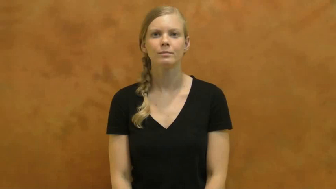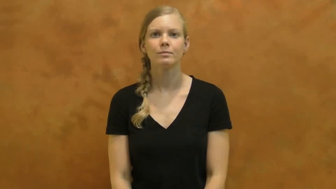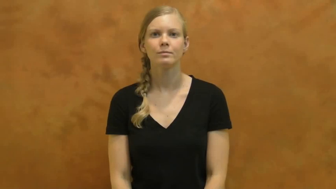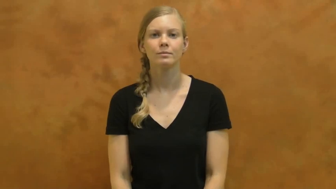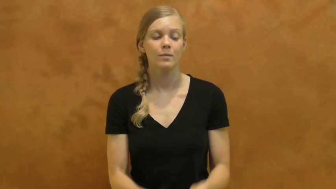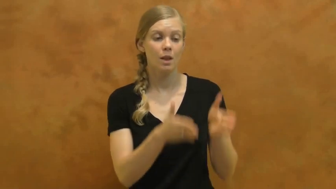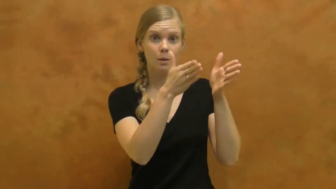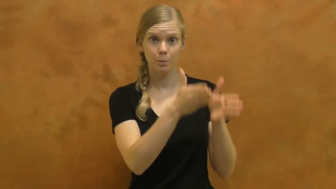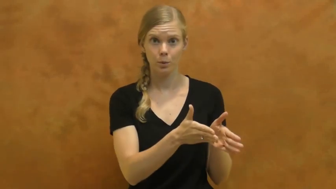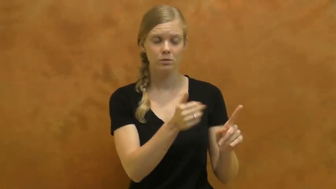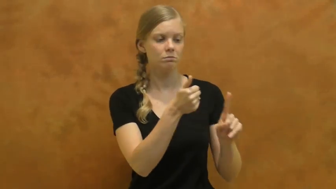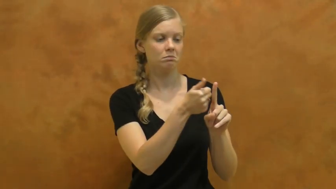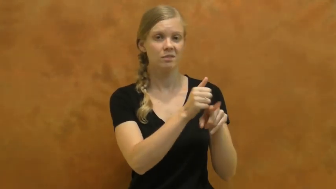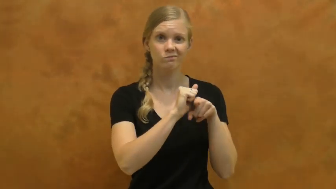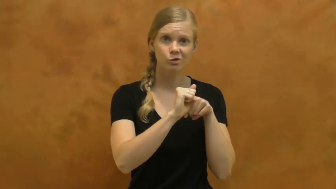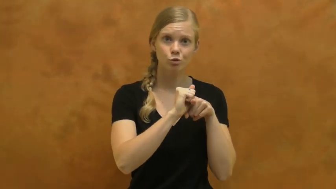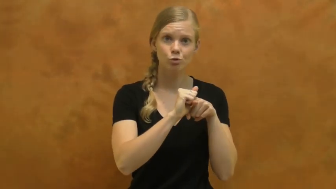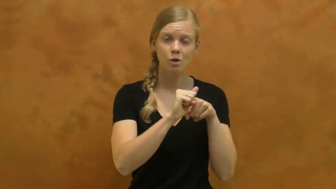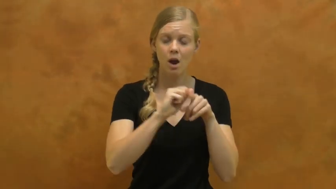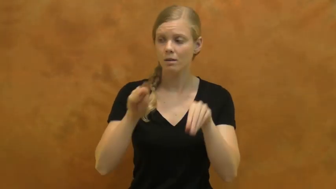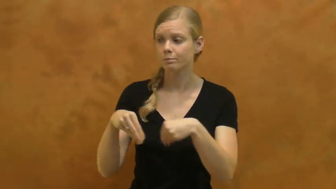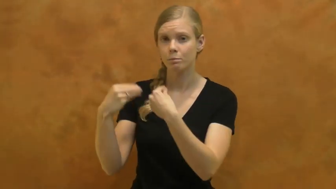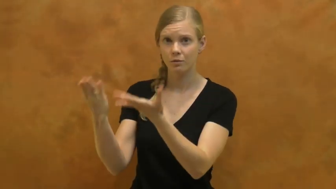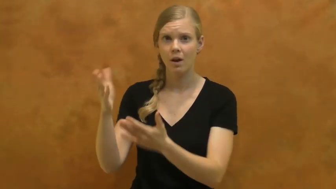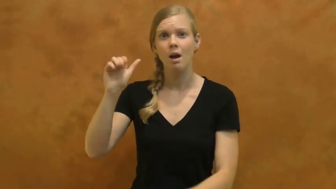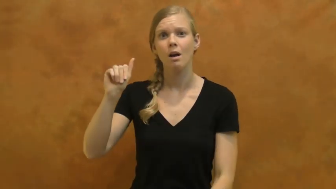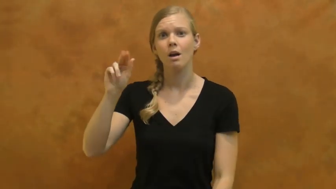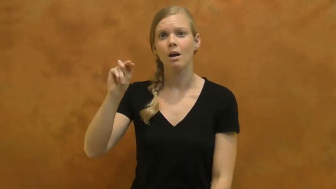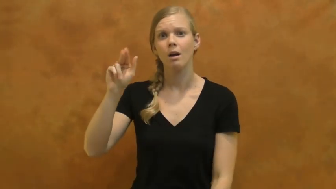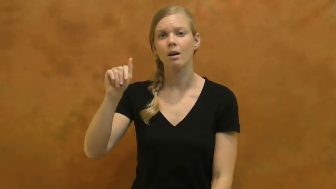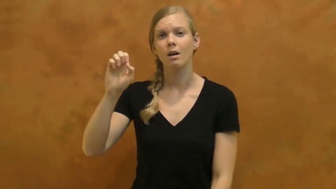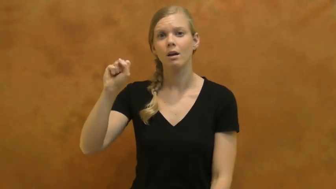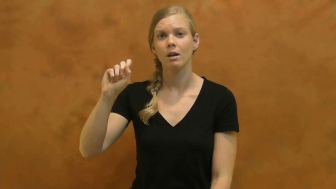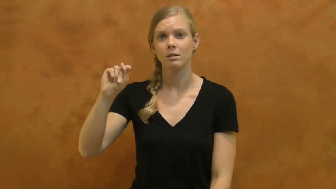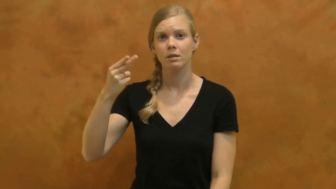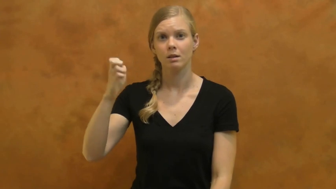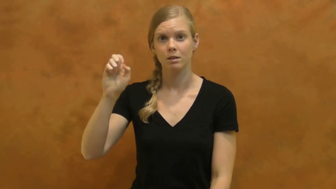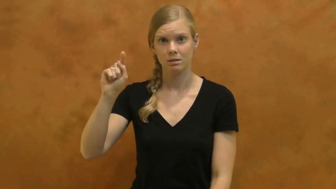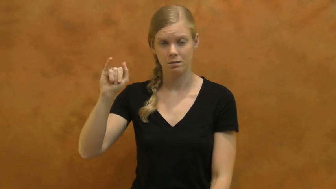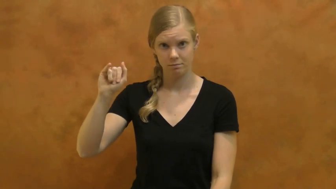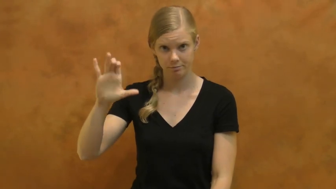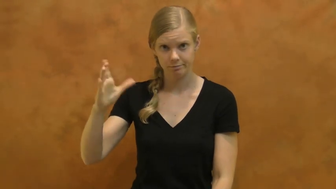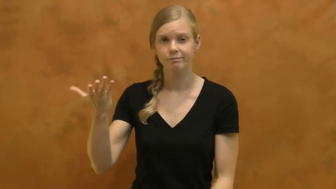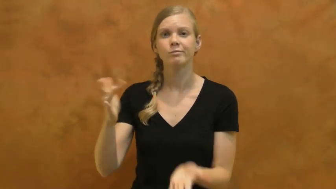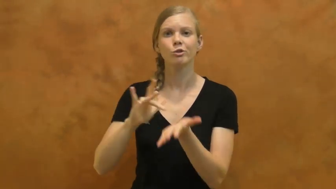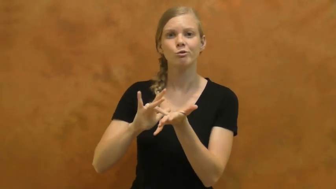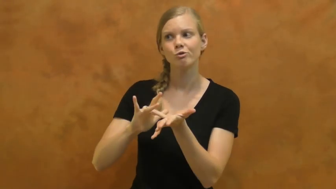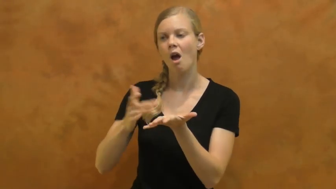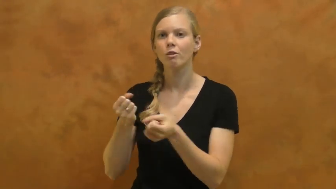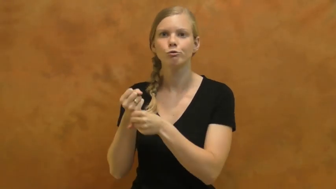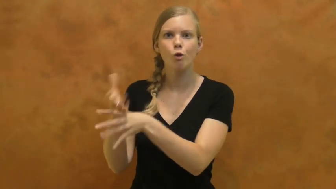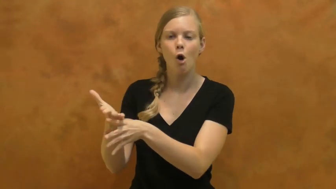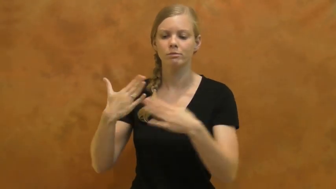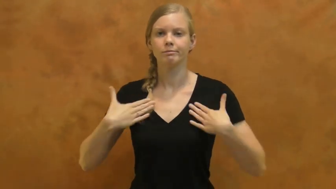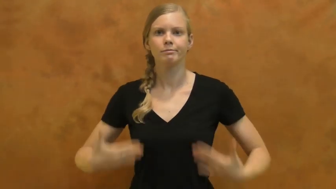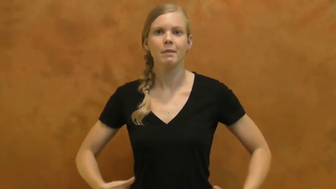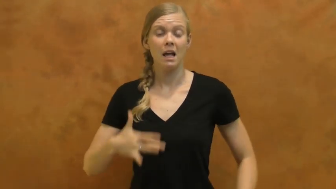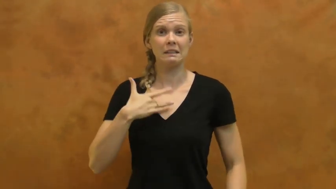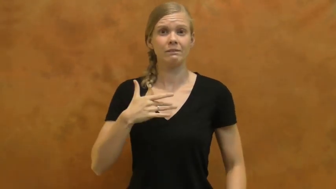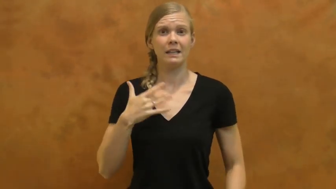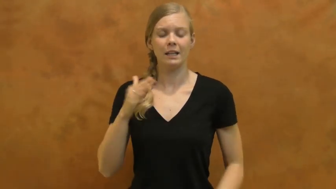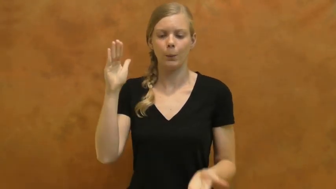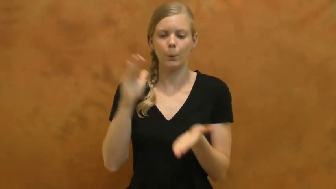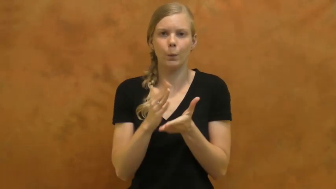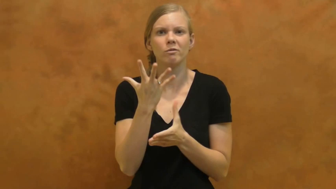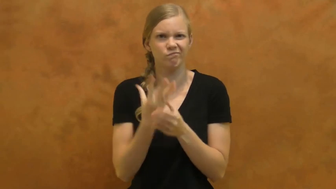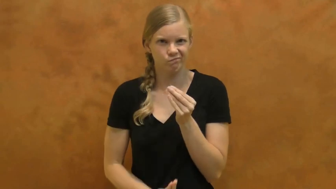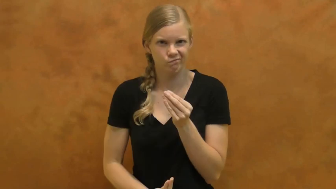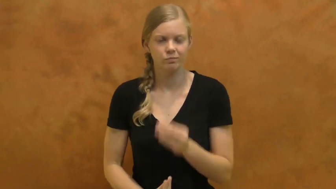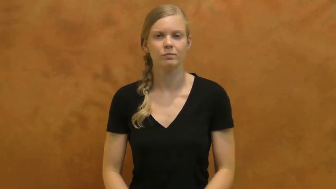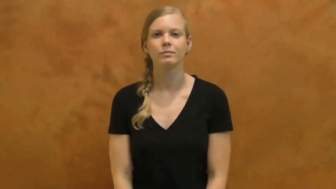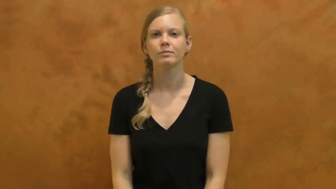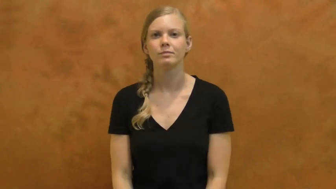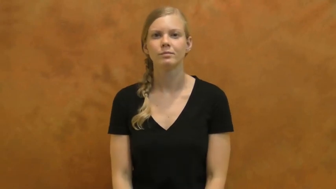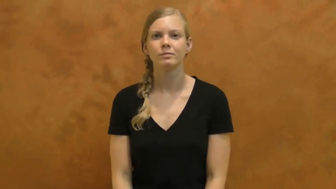anaesthetist